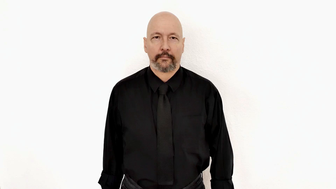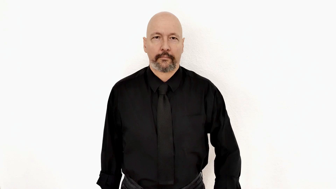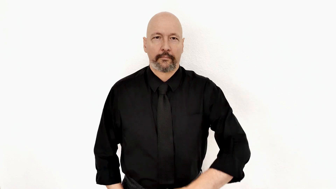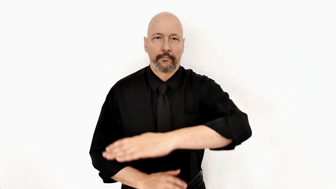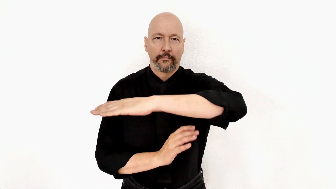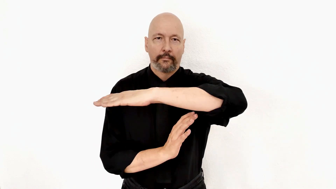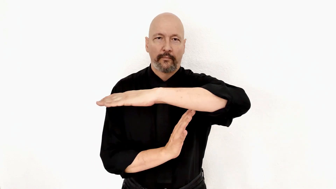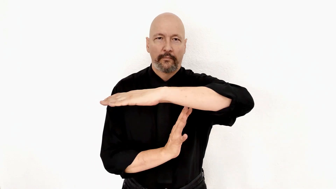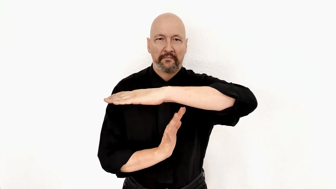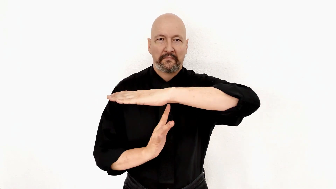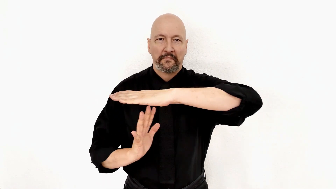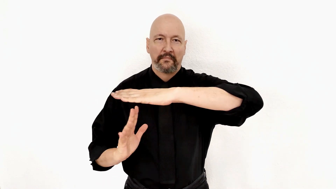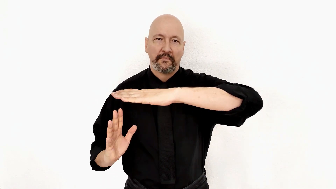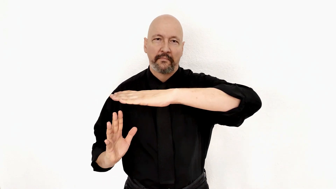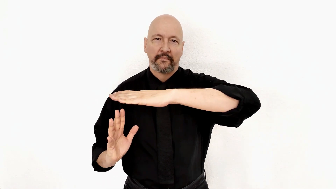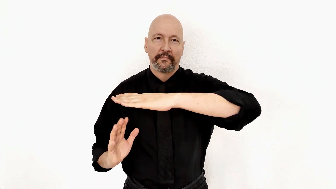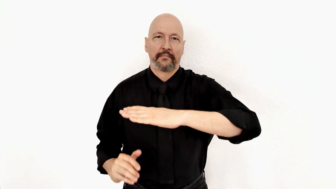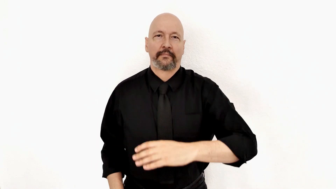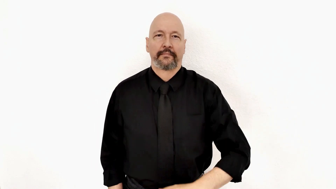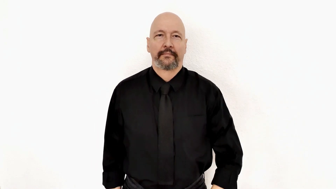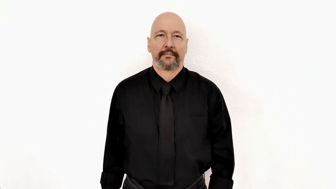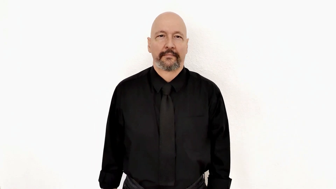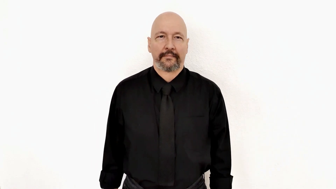CREMATE -[cremation, BURN-object, FLAME-beneath]